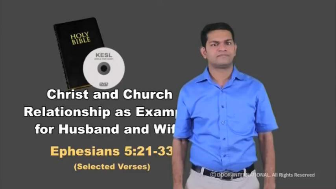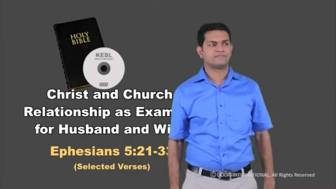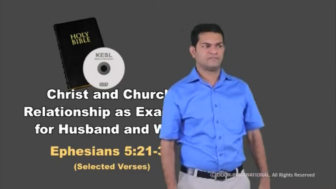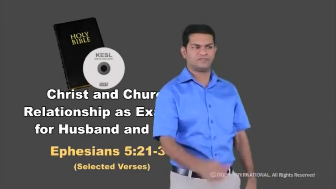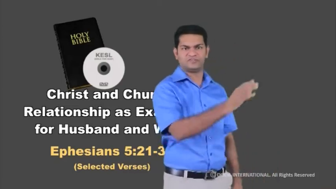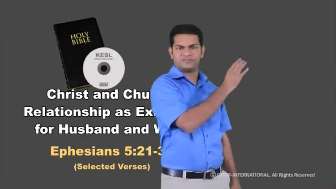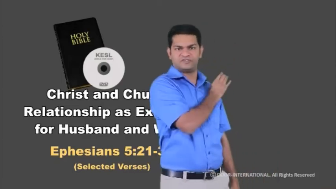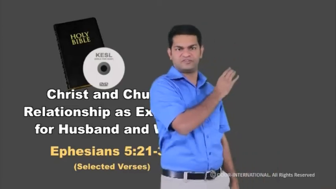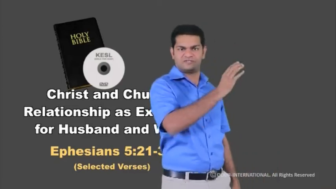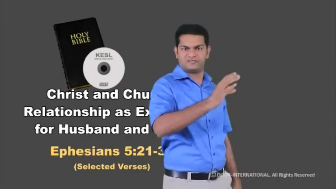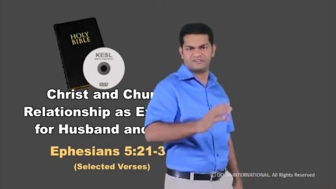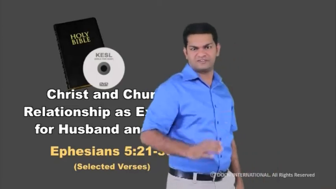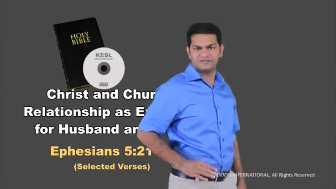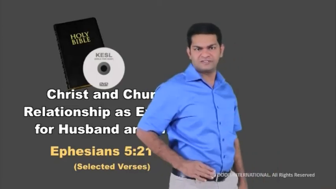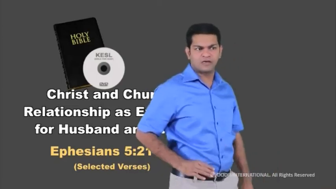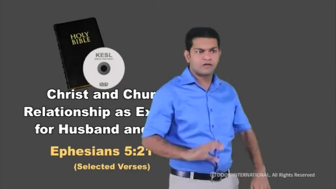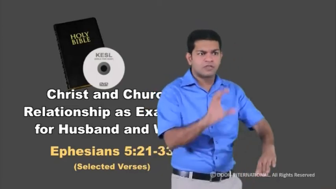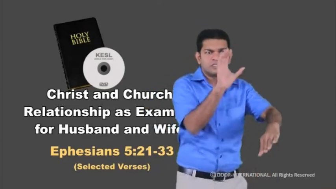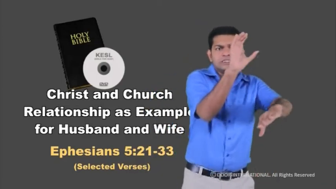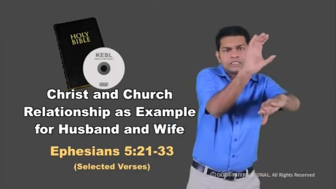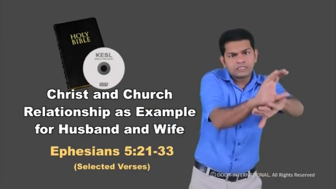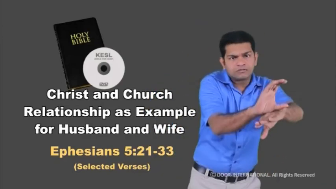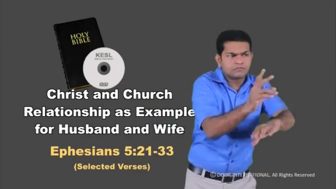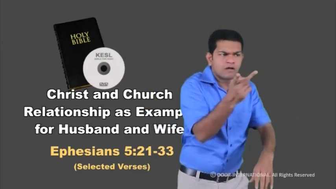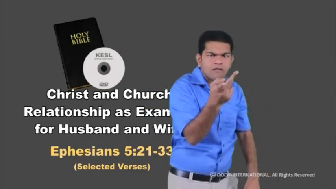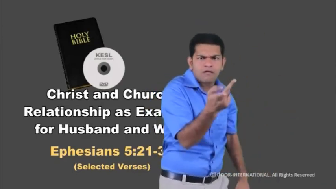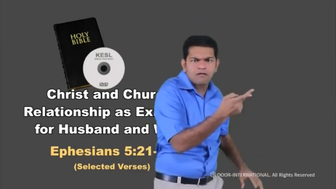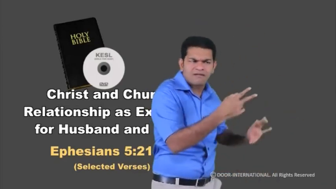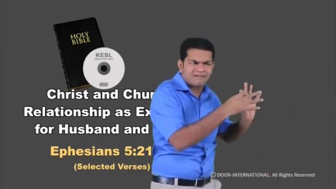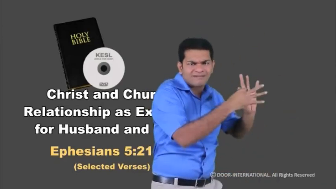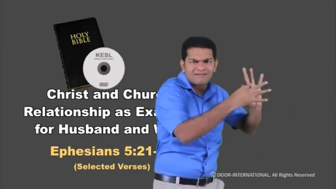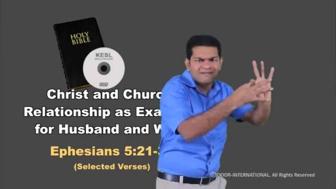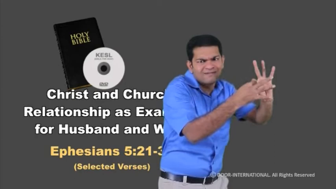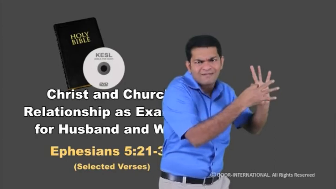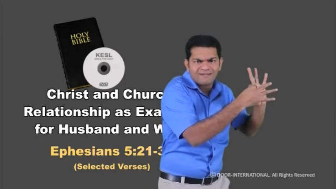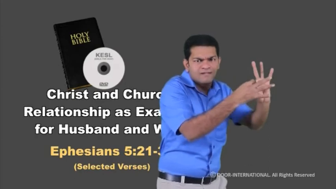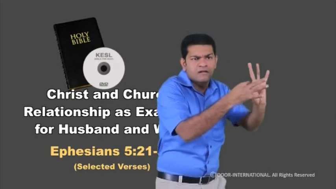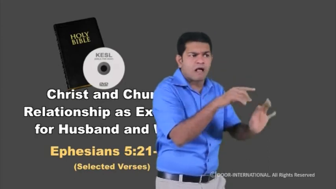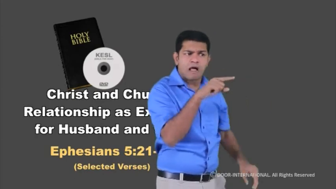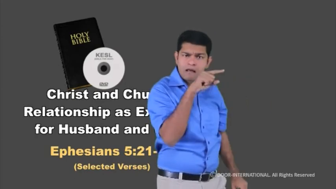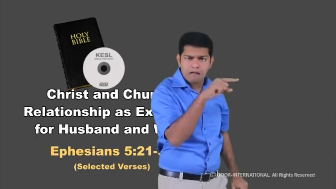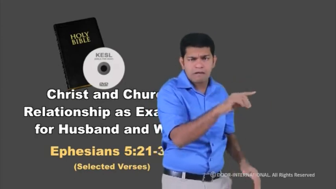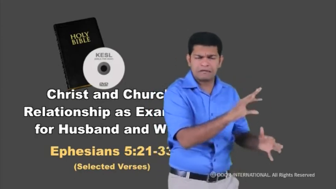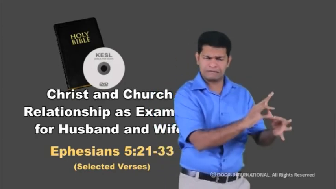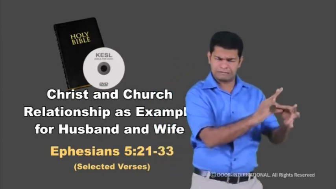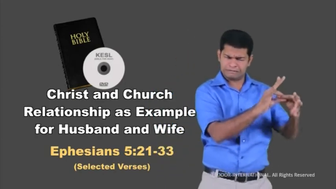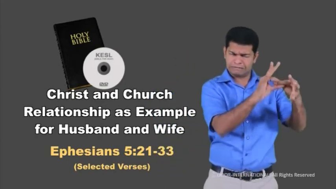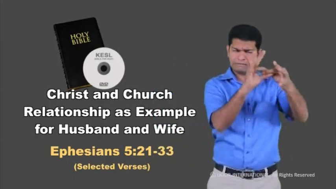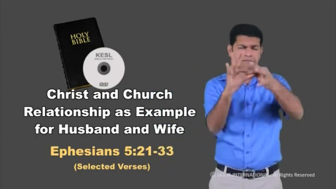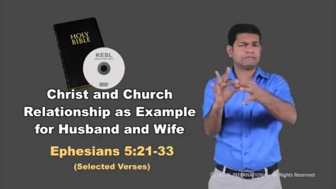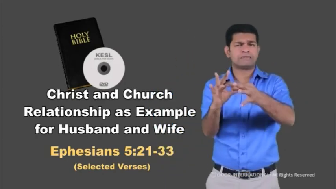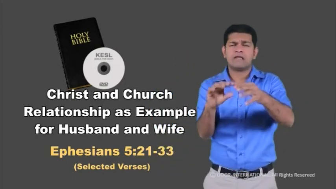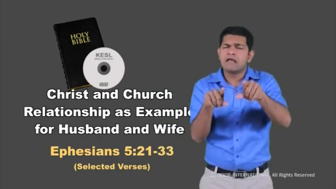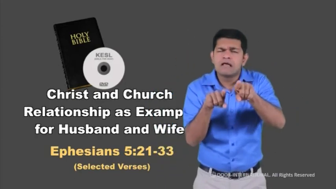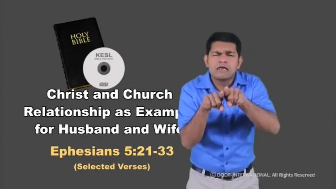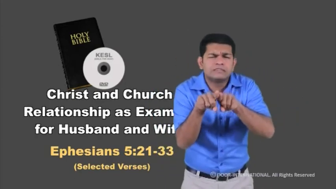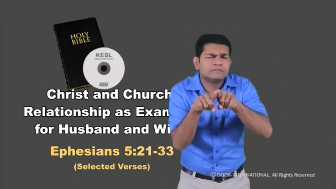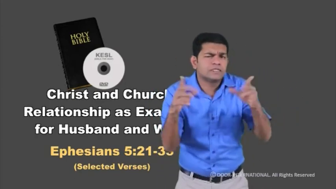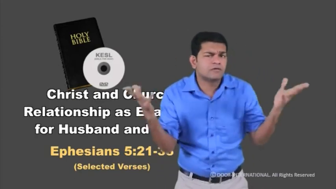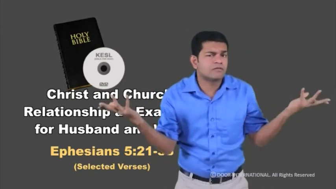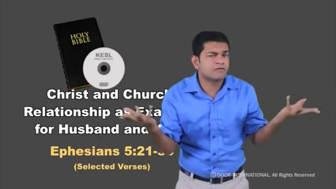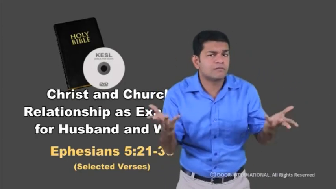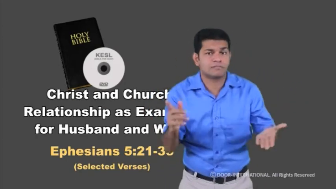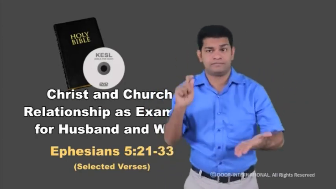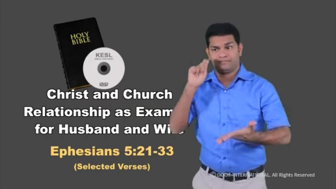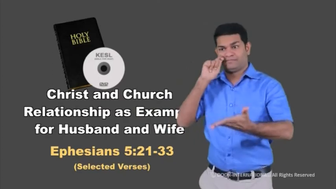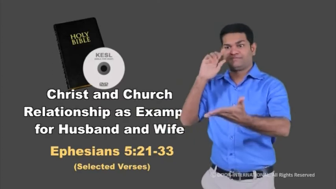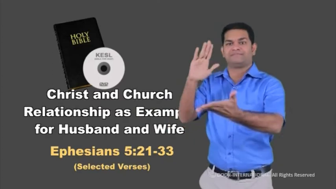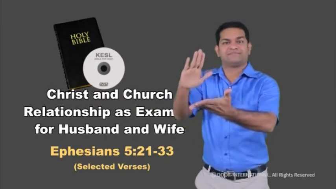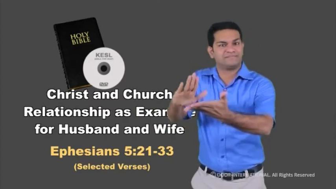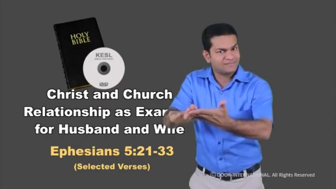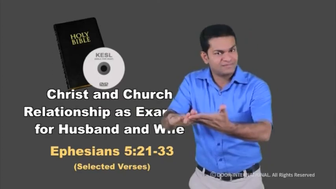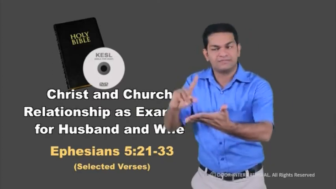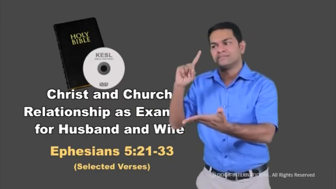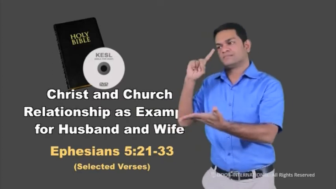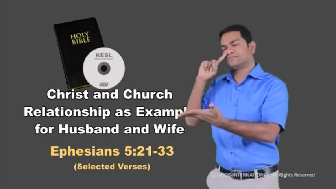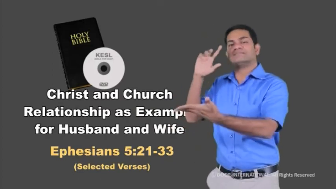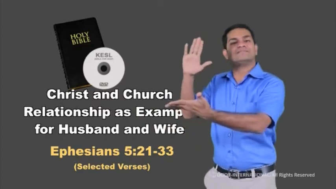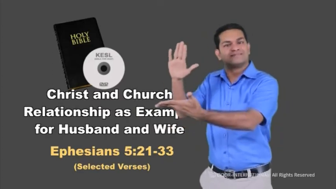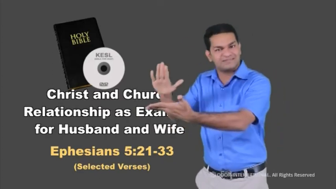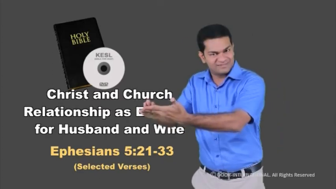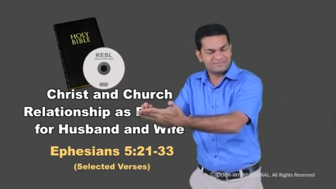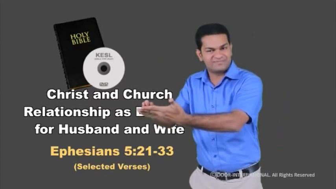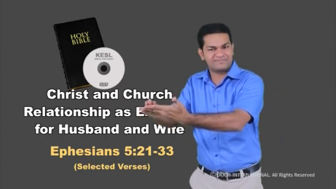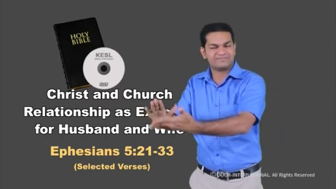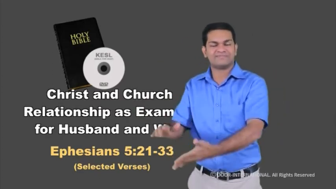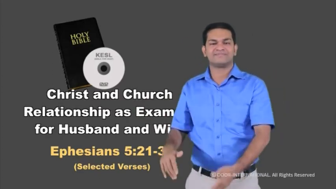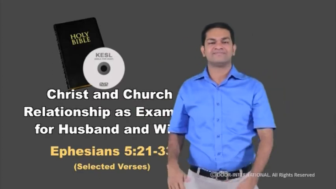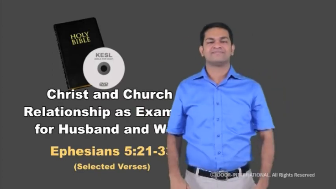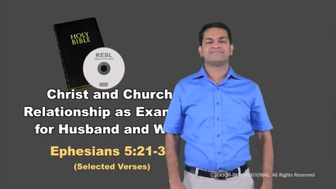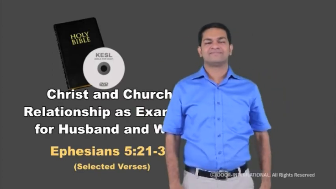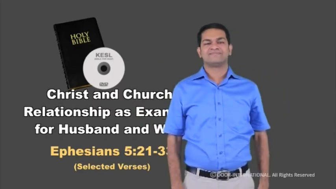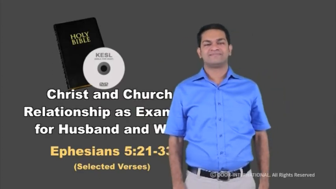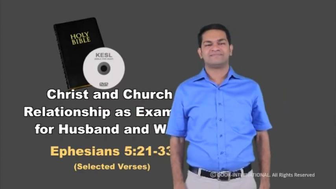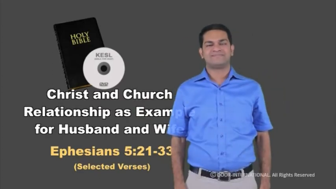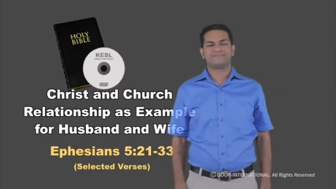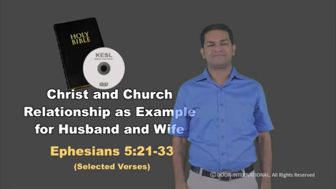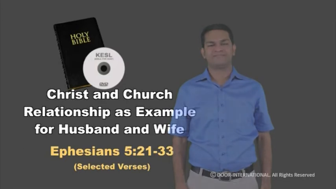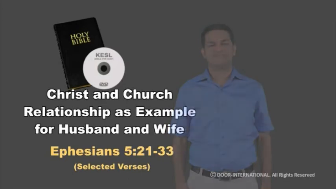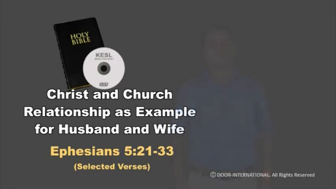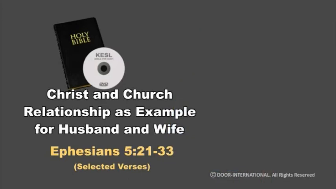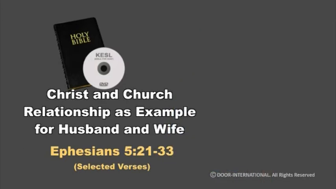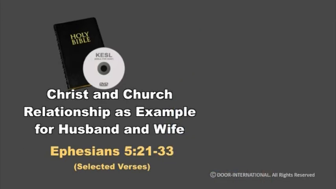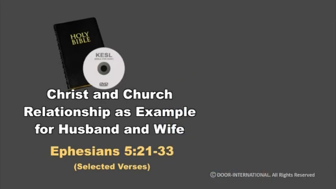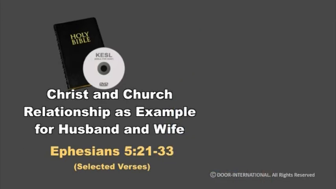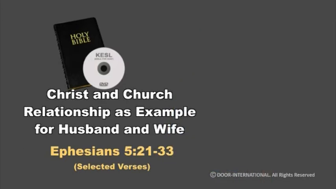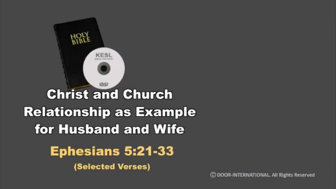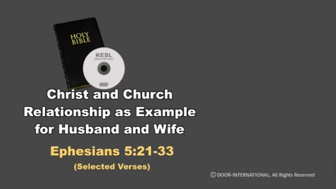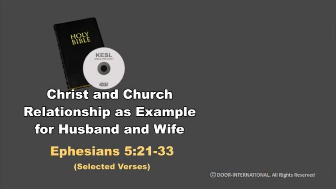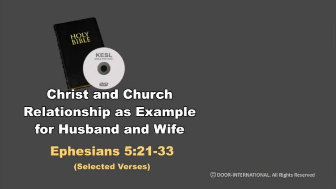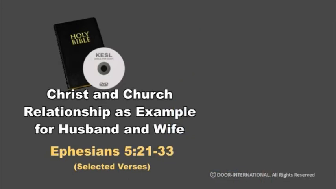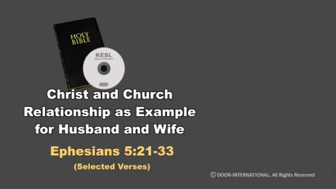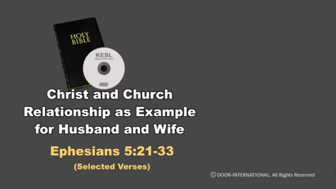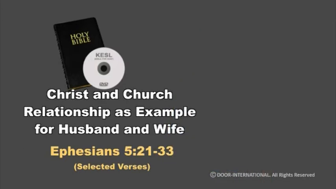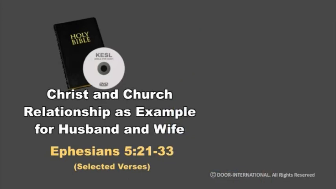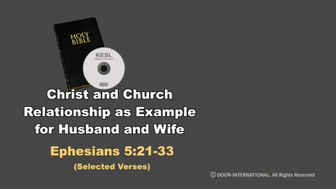Christ and Church Relationship as Example for Husband and Wife